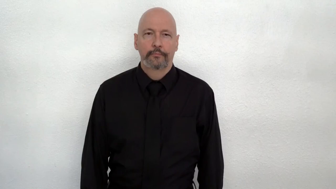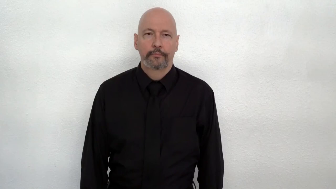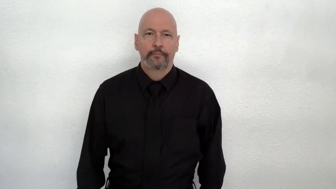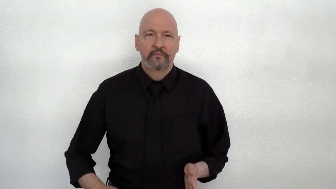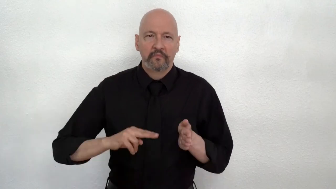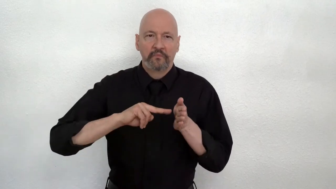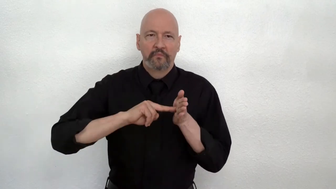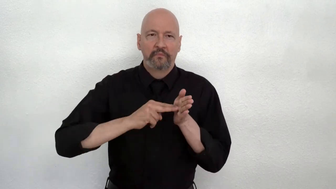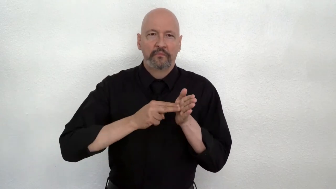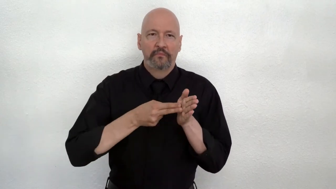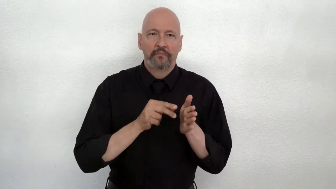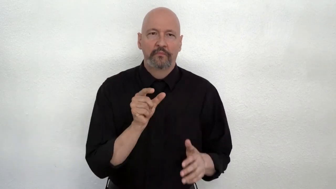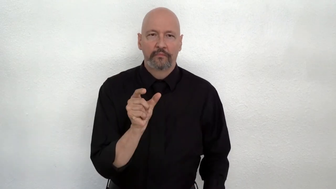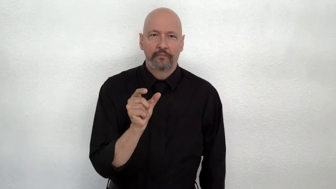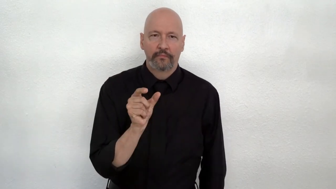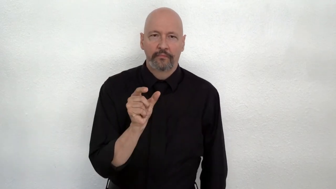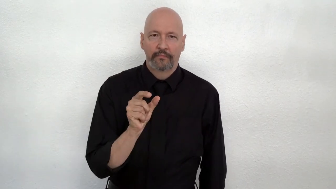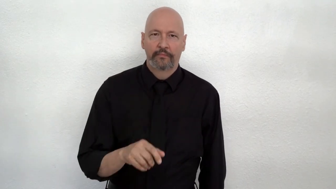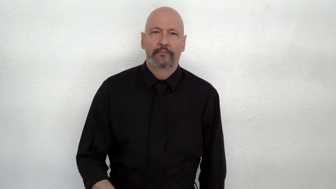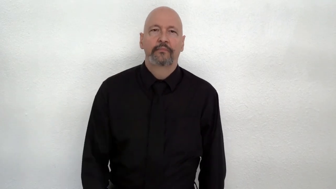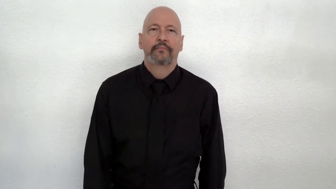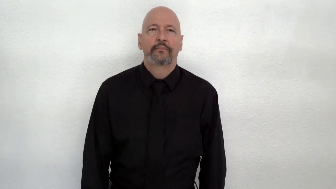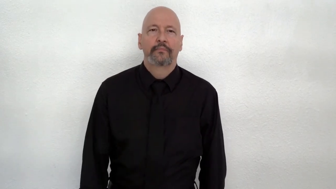screw, metal fastener, SCREWDRIVER + depiction-"this-big" (classifier)